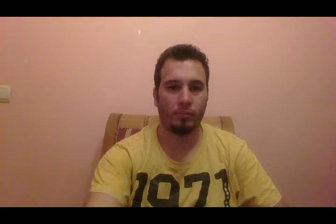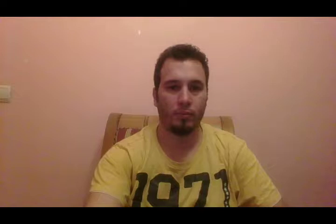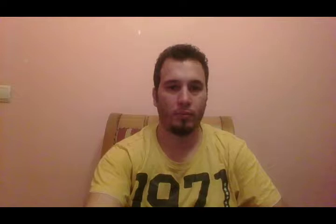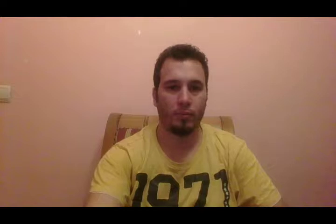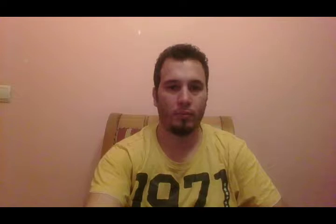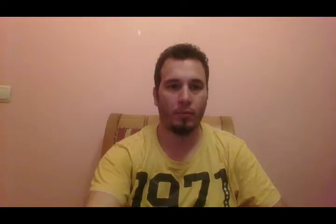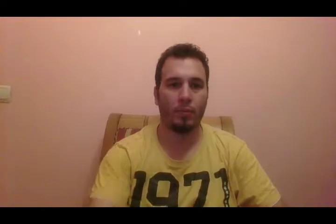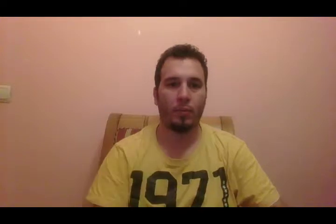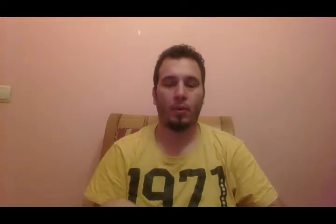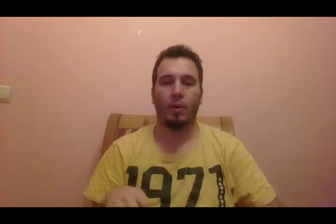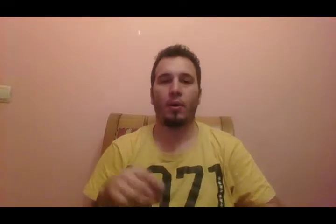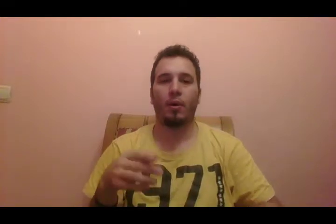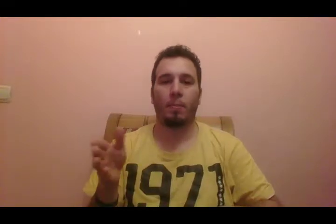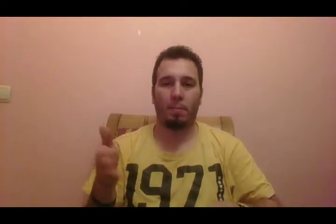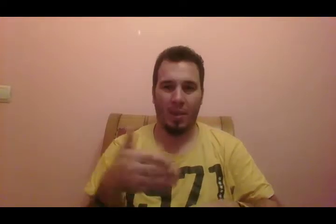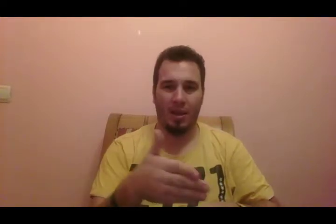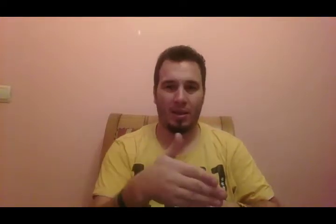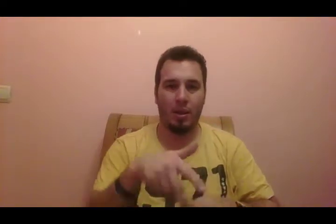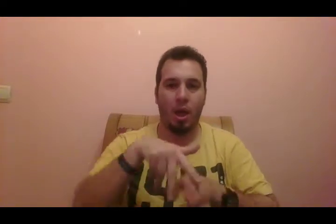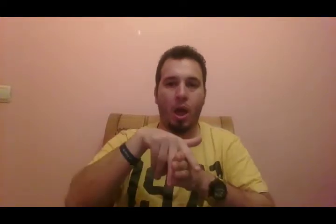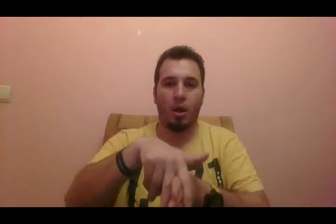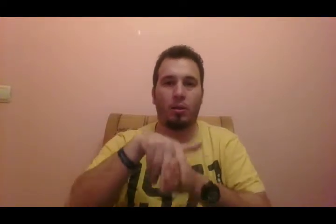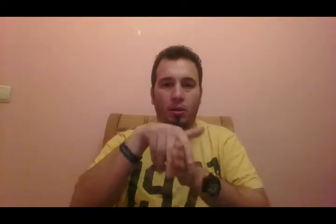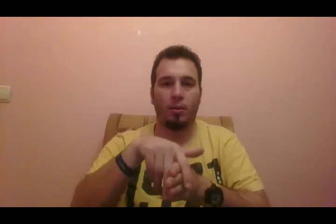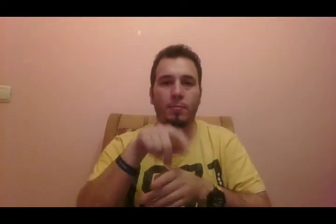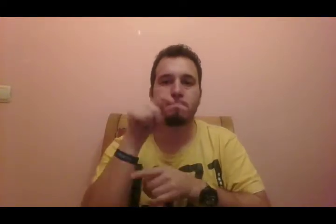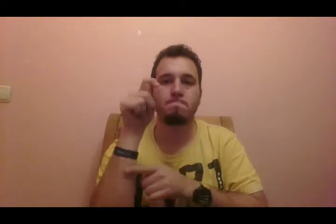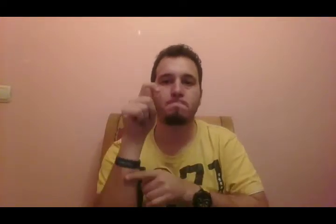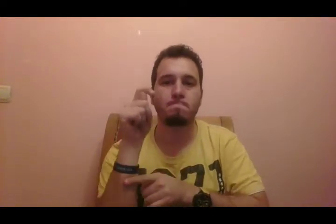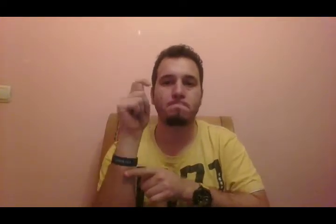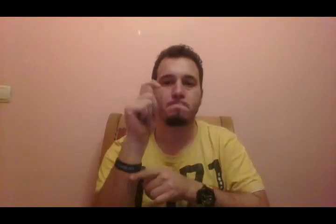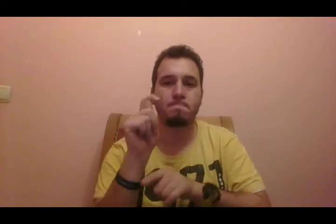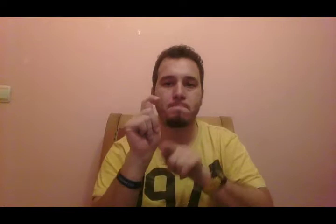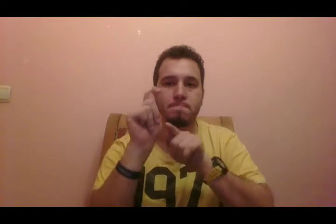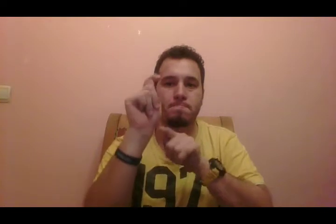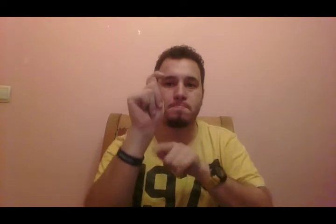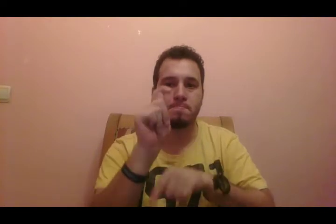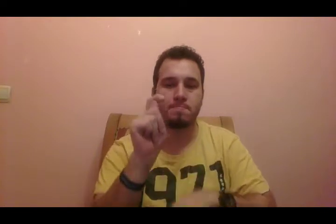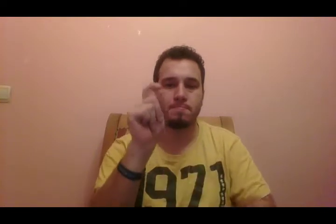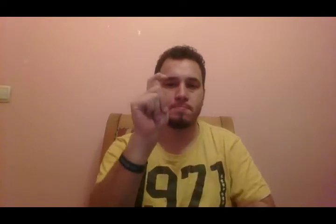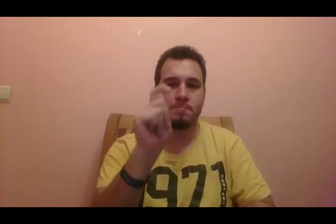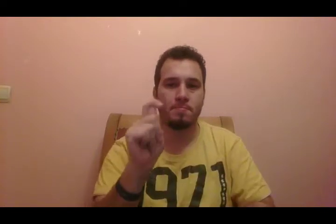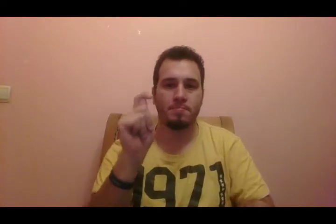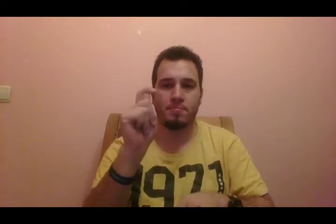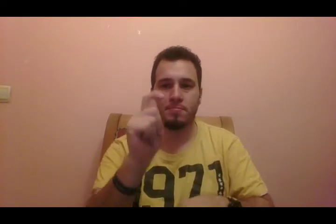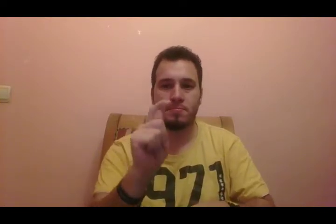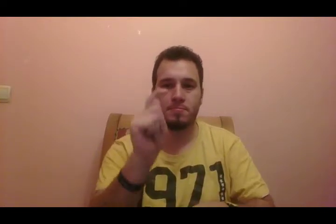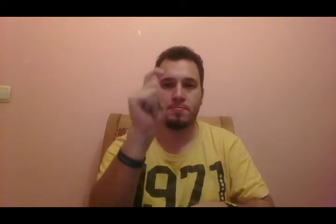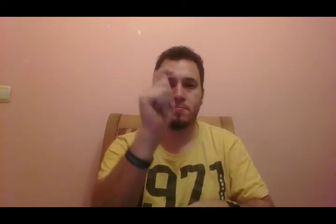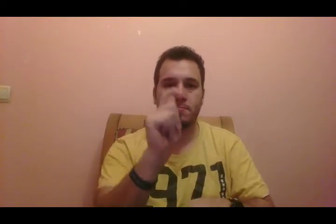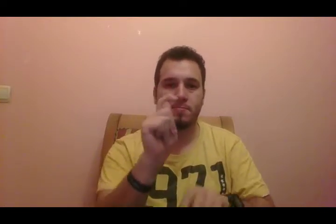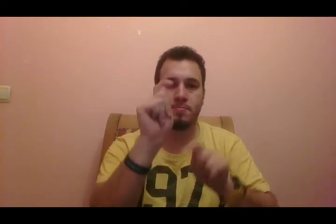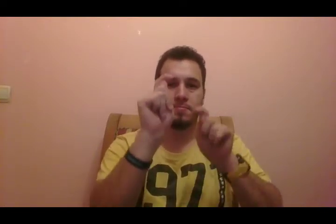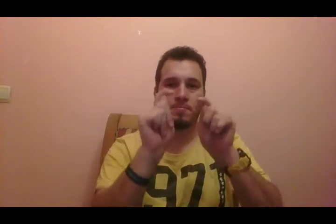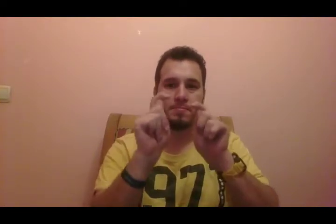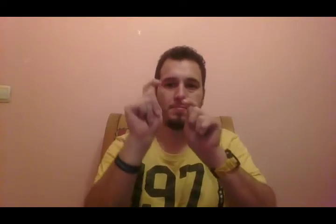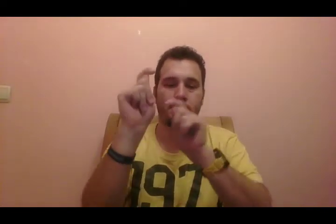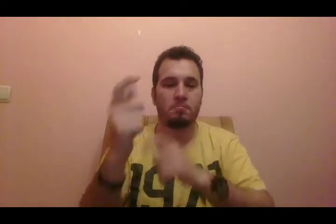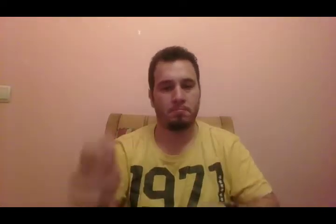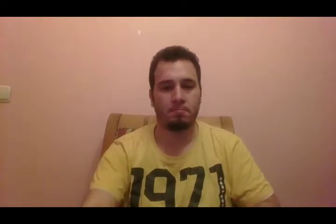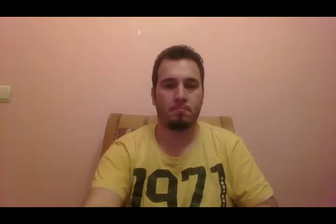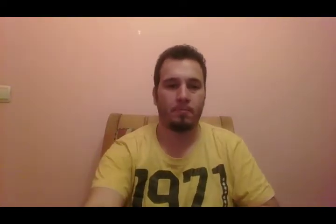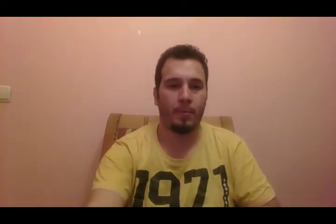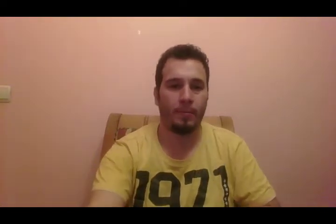seahorse